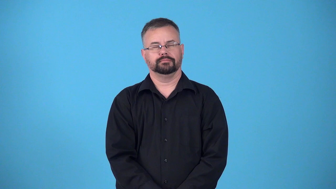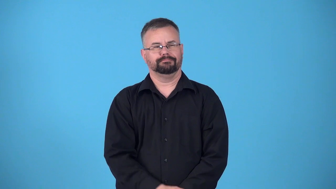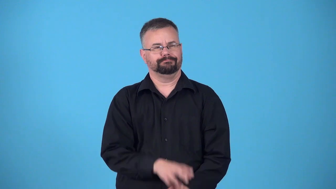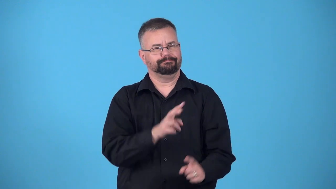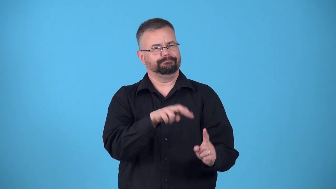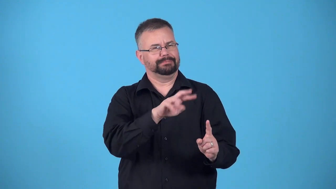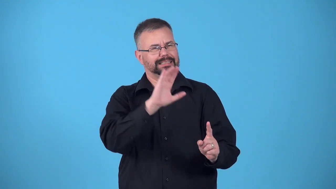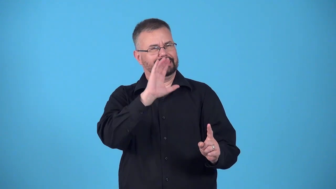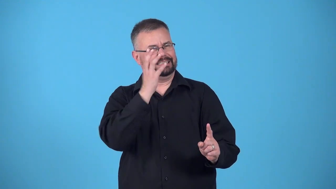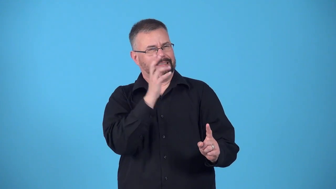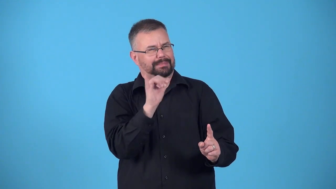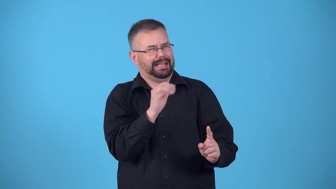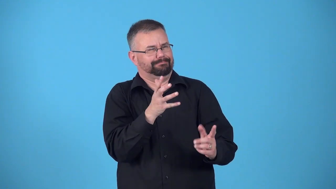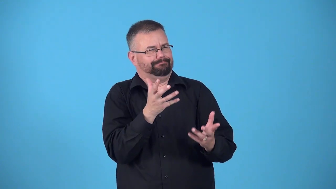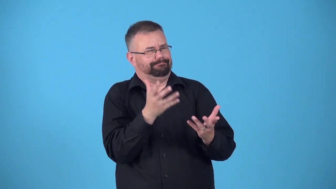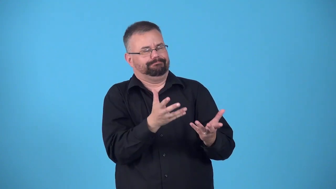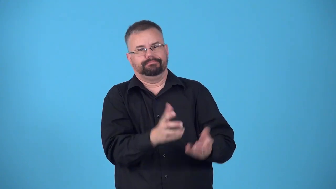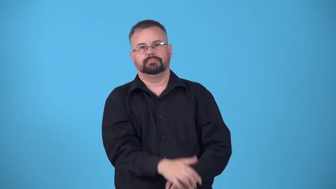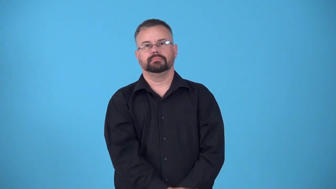rings of